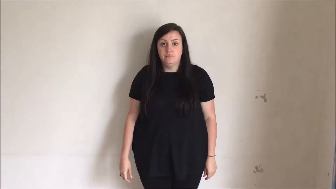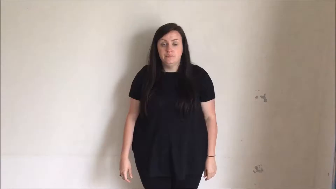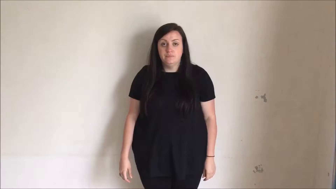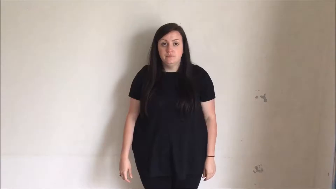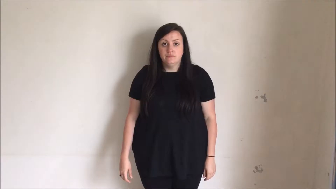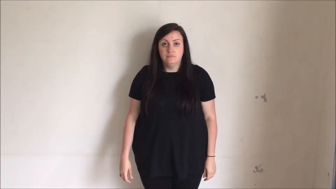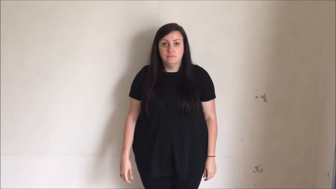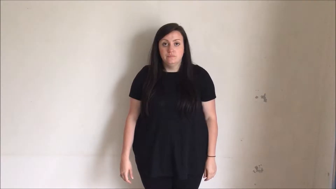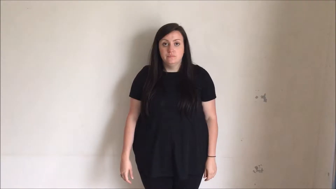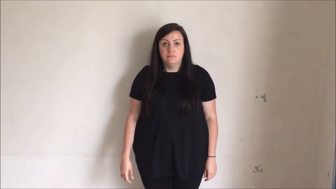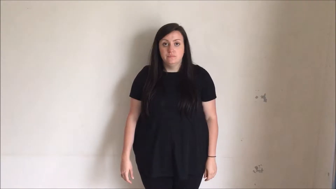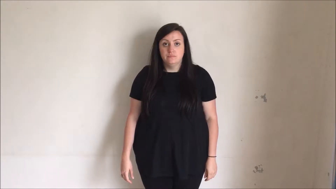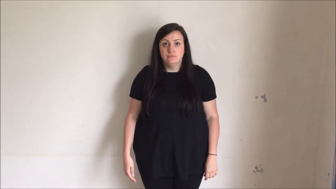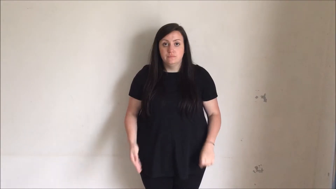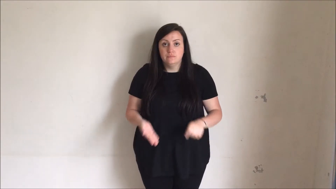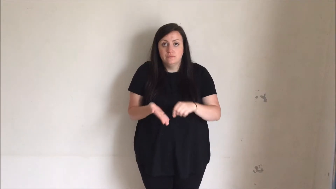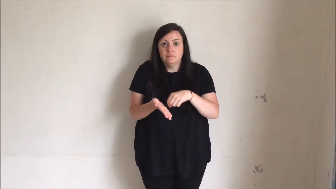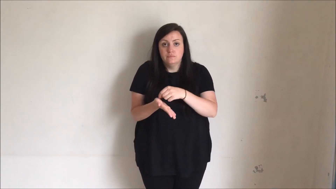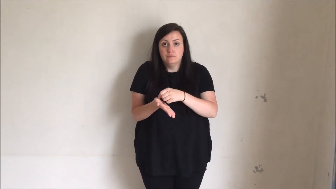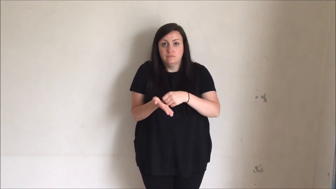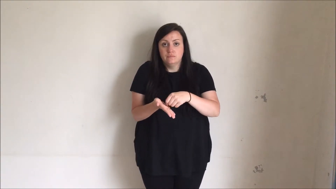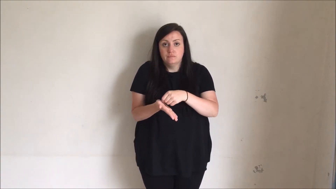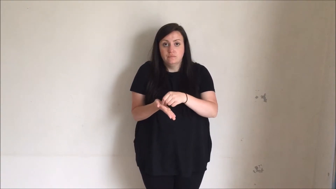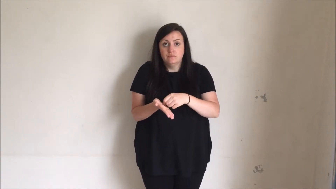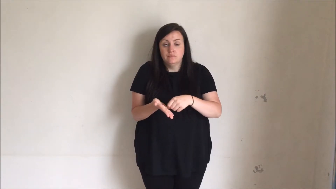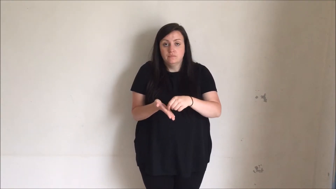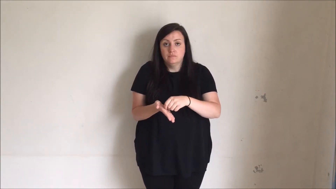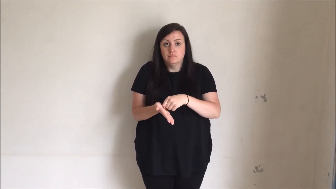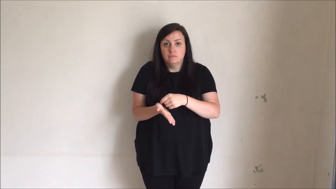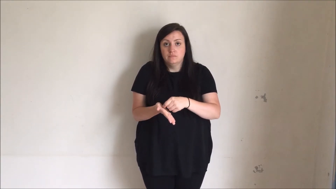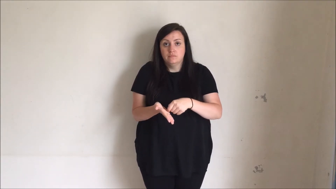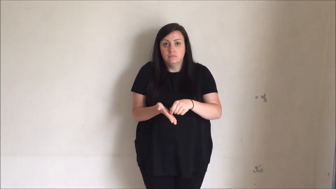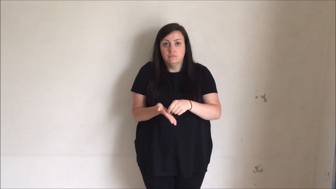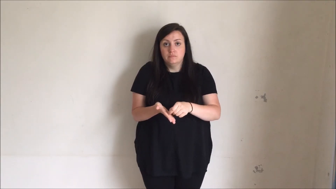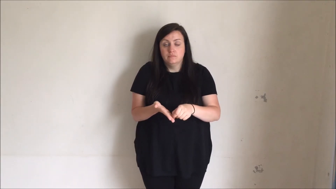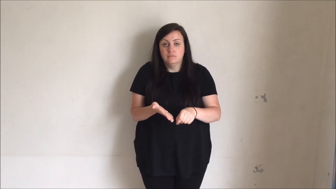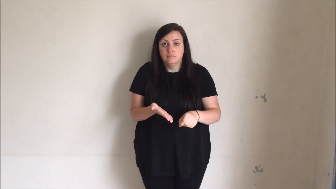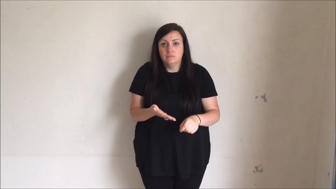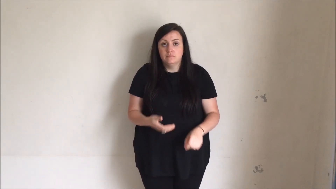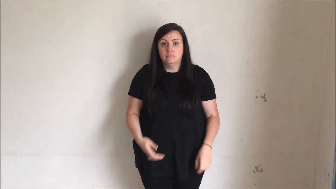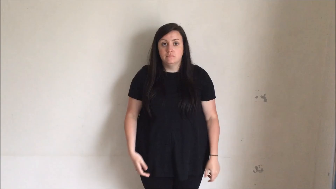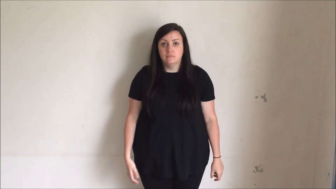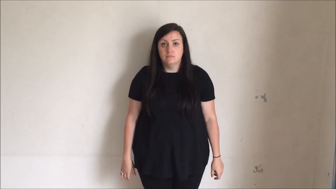to draw